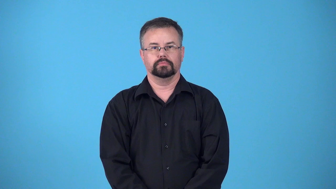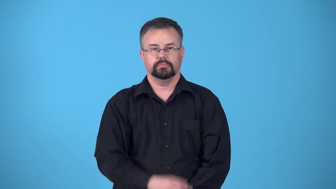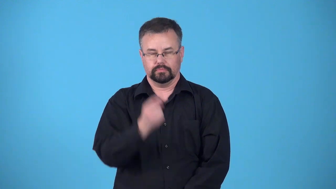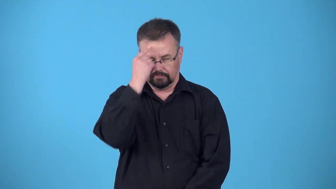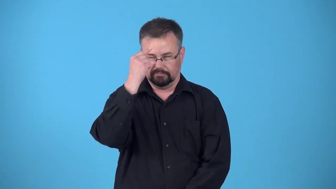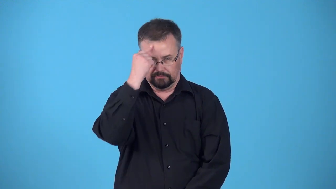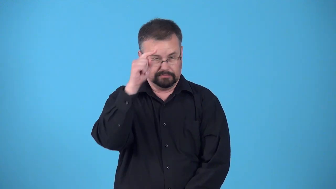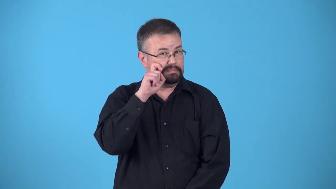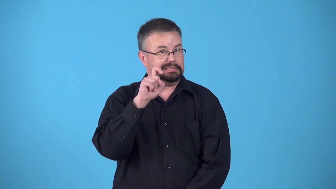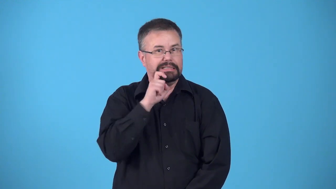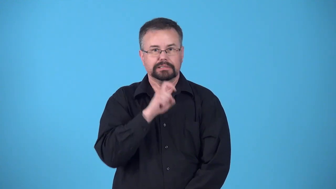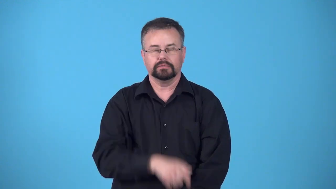sex on the brain